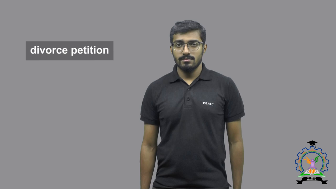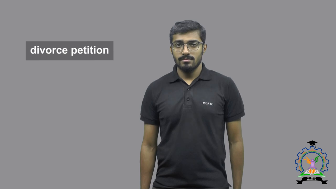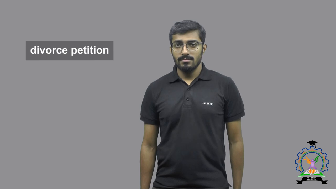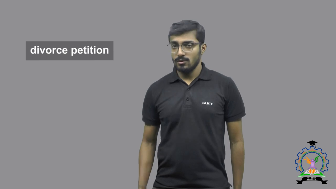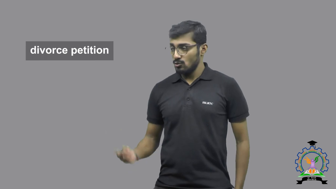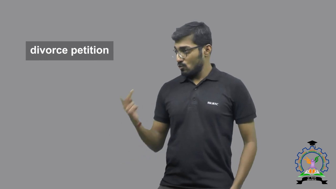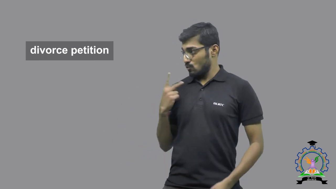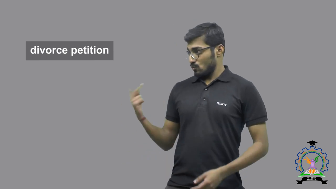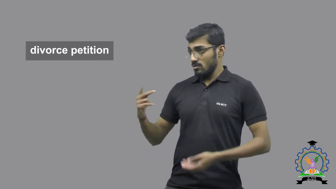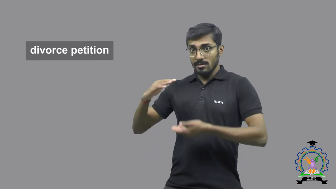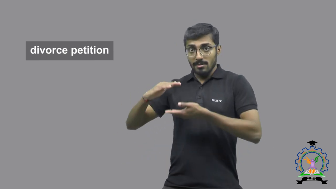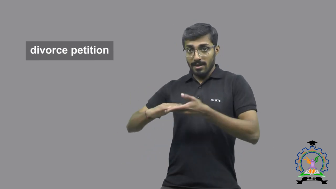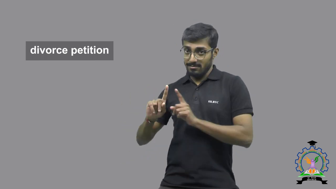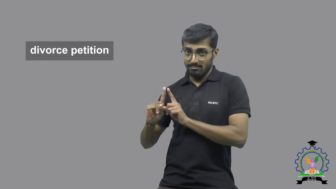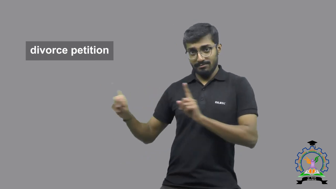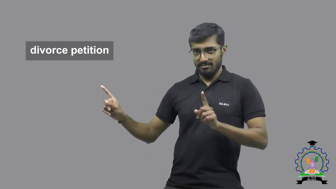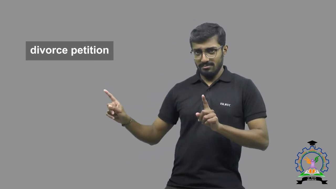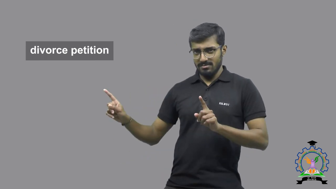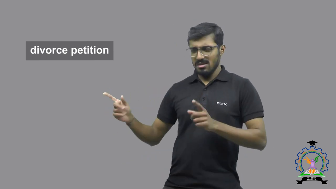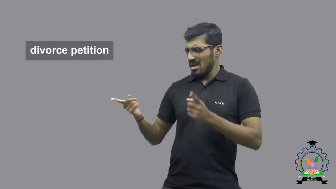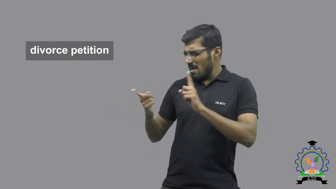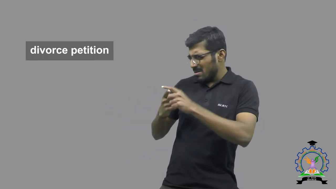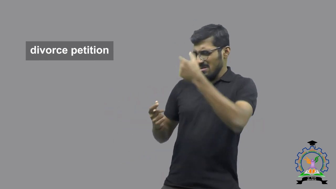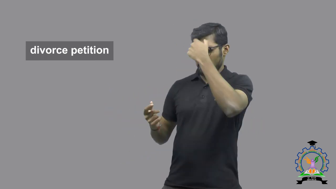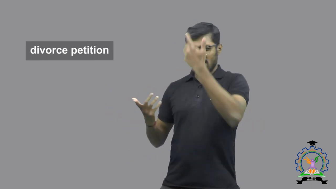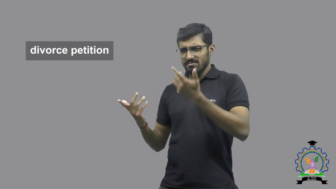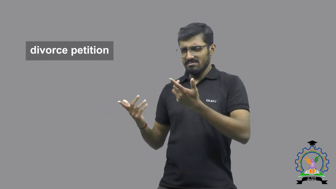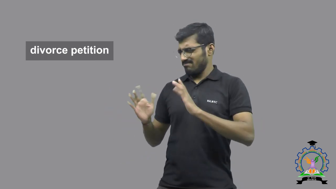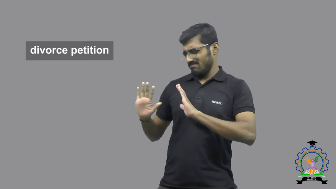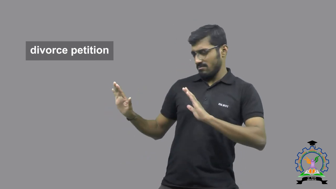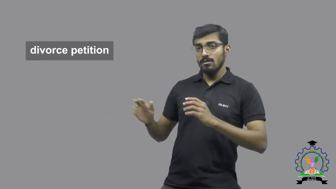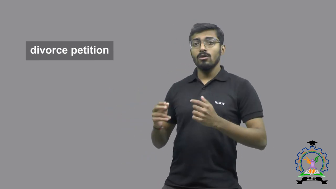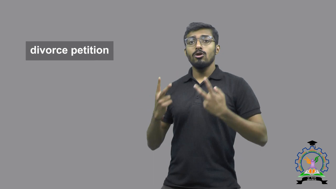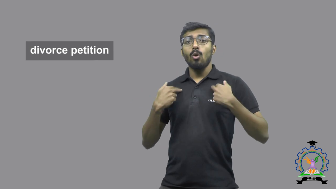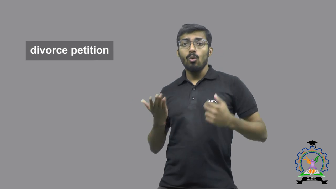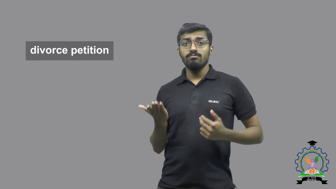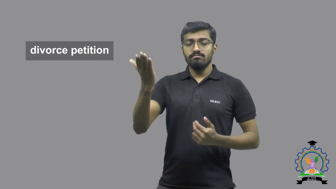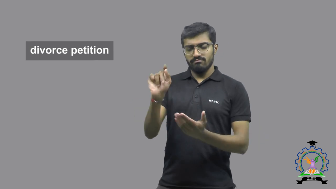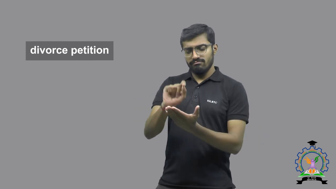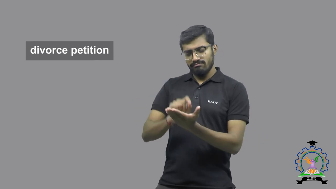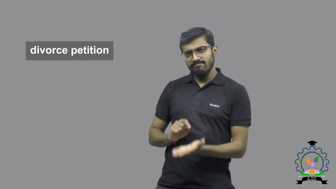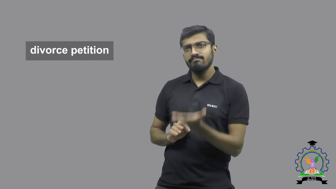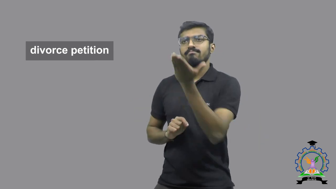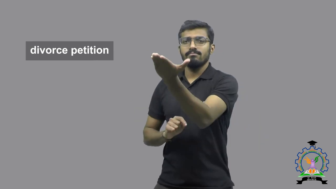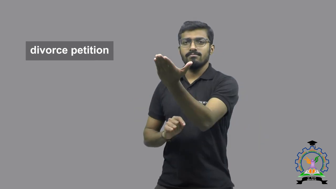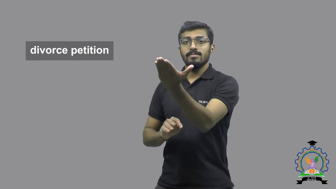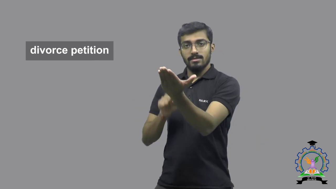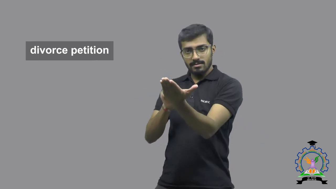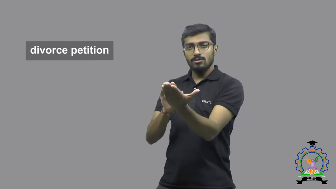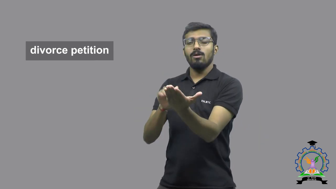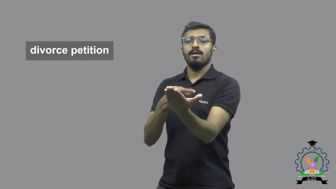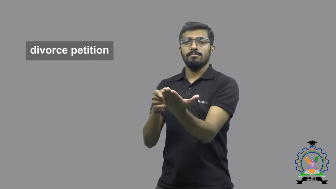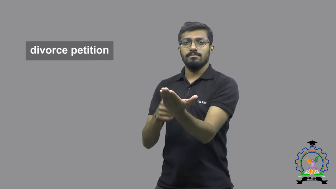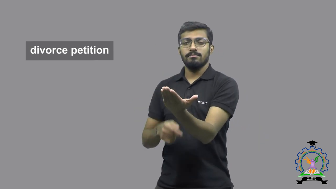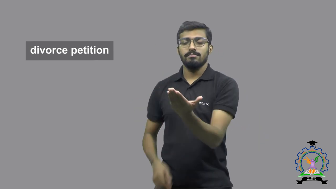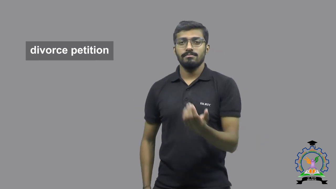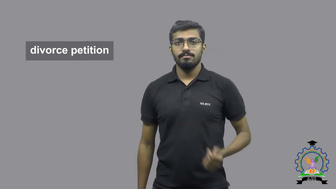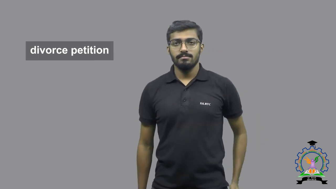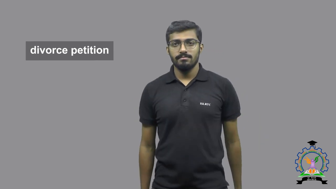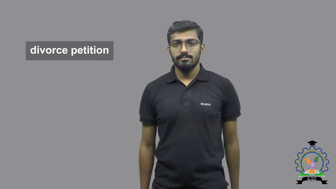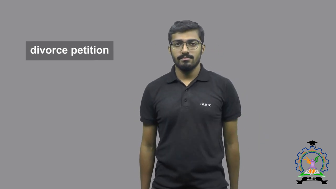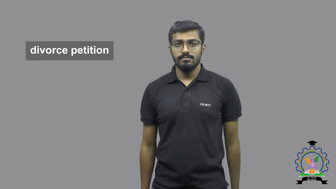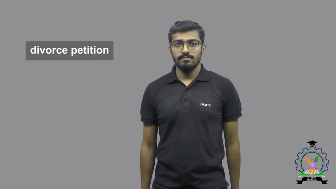divorce petition